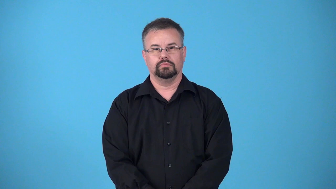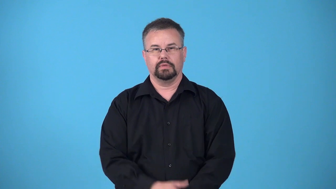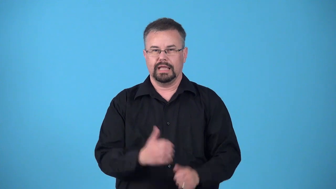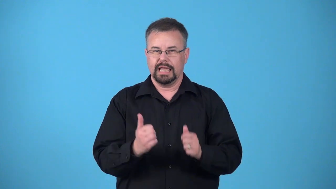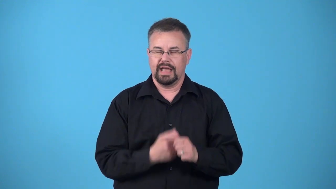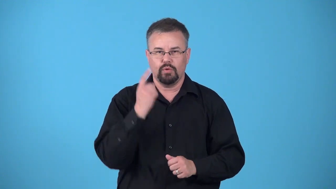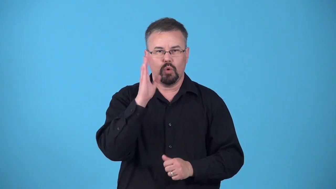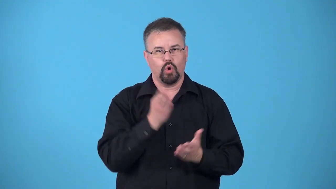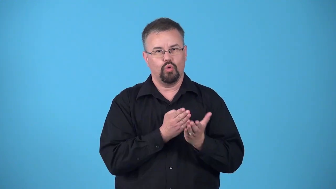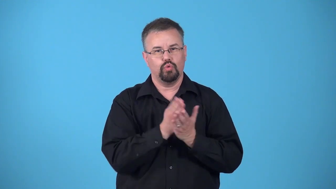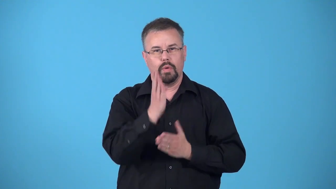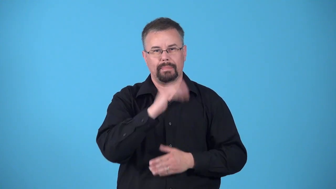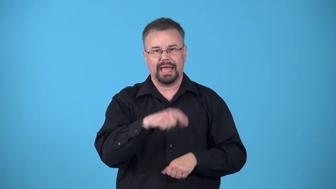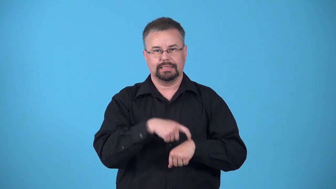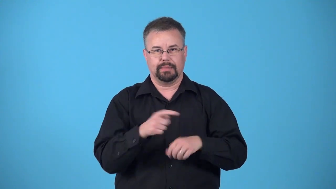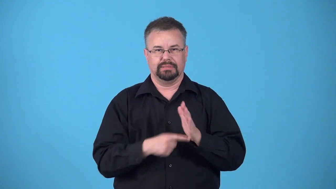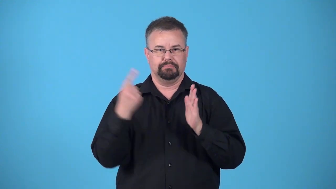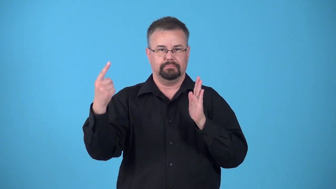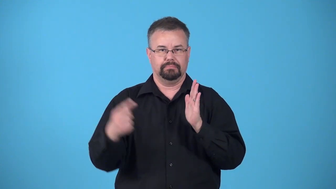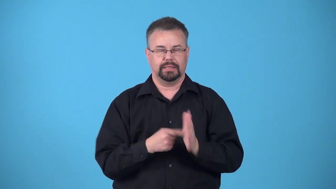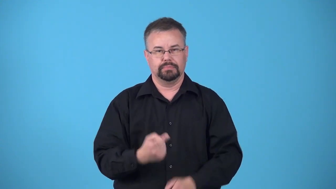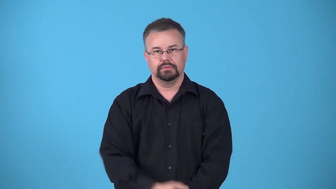into each life some rain must fall